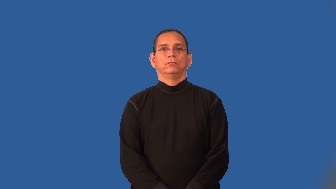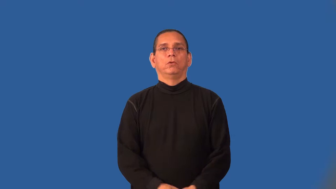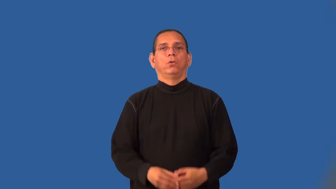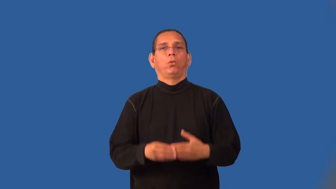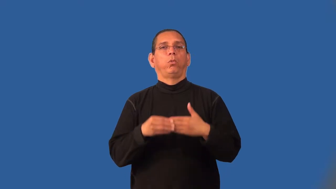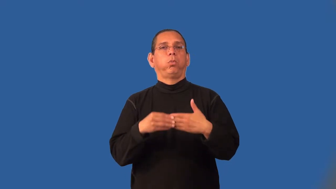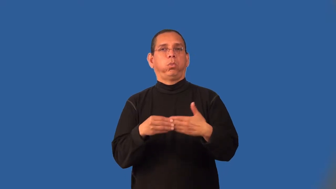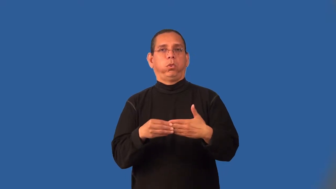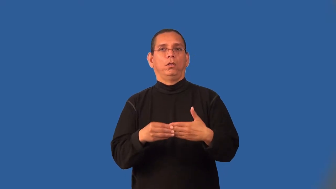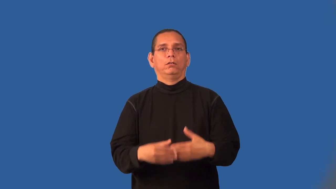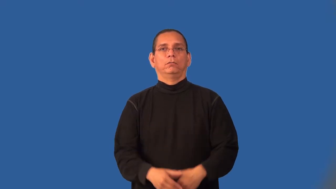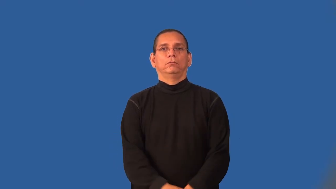lax,soft-loose rules